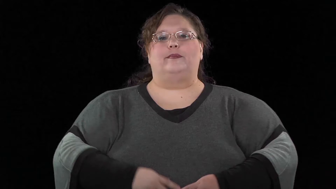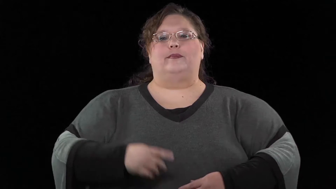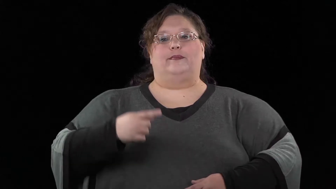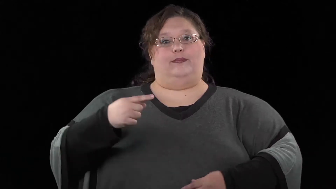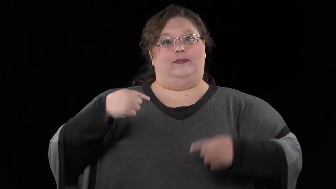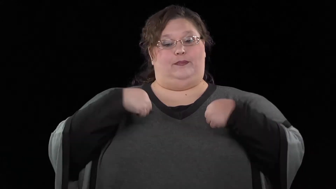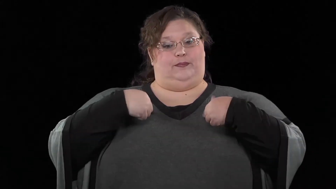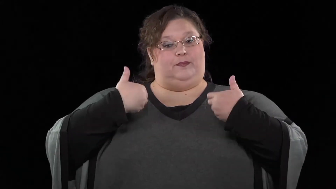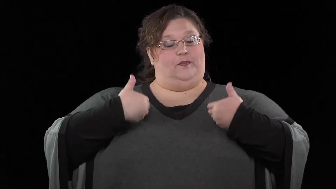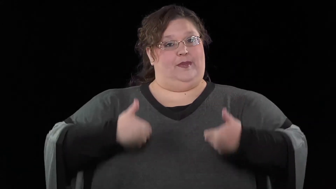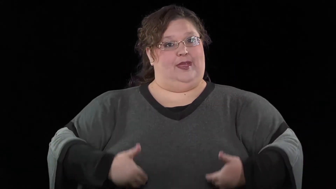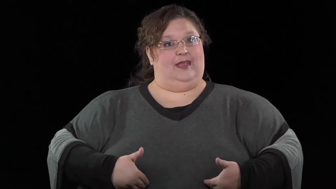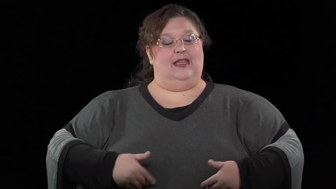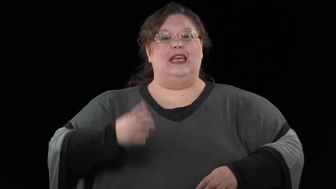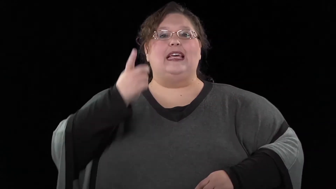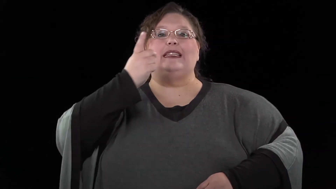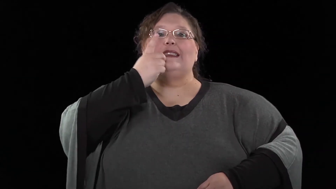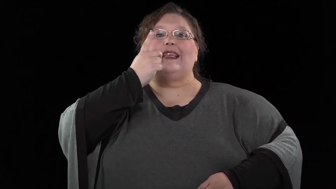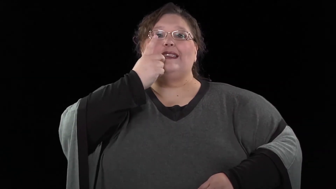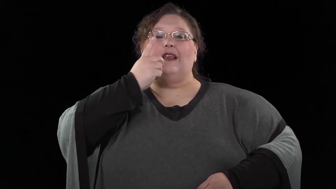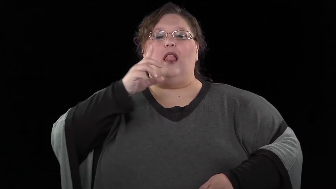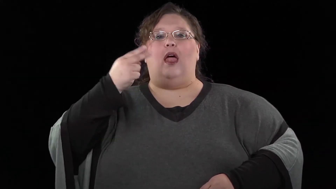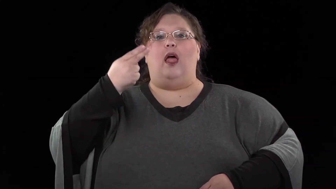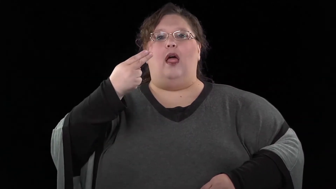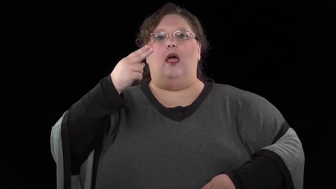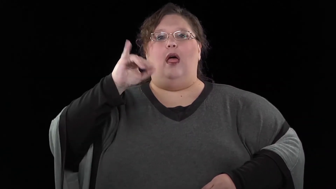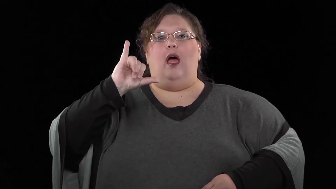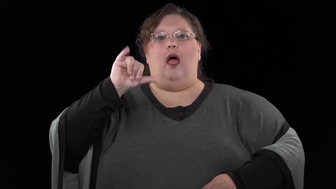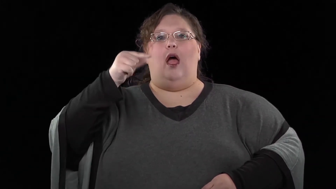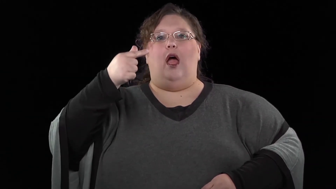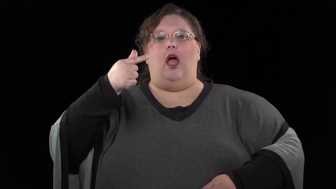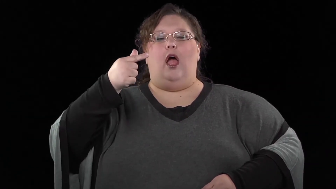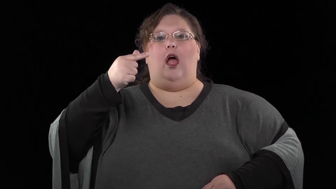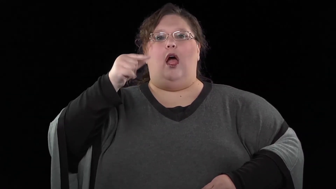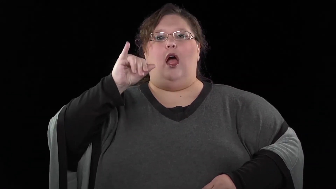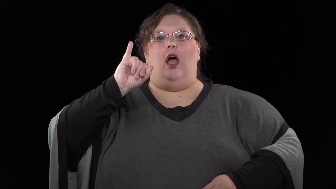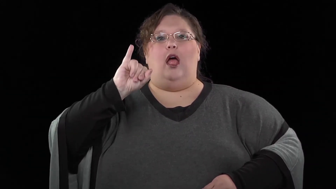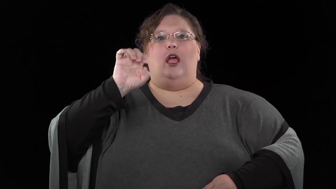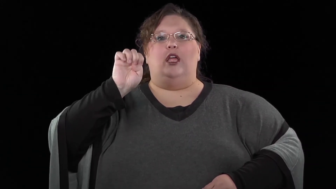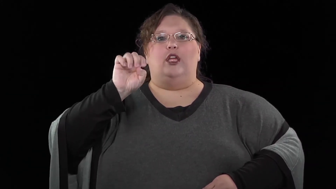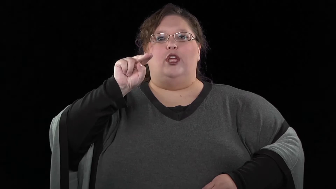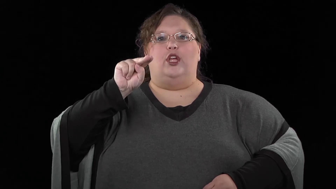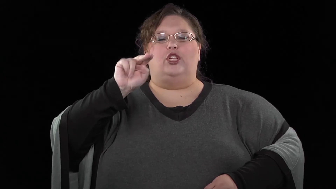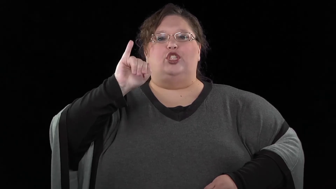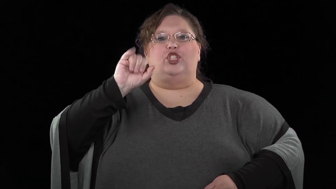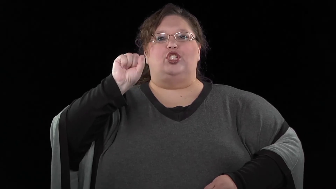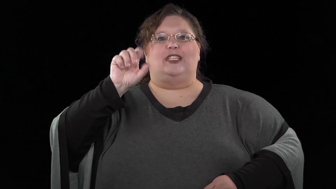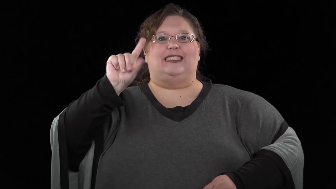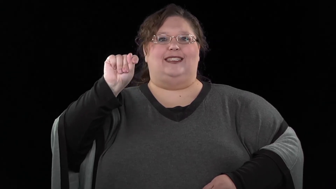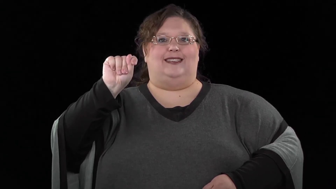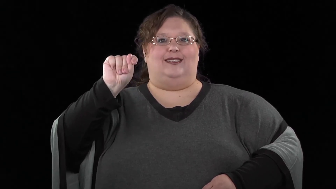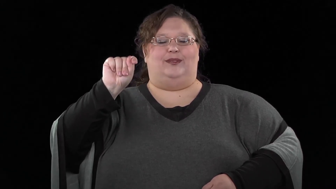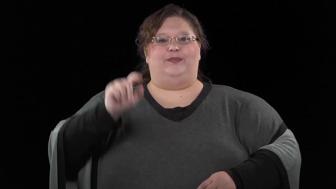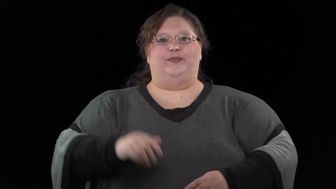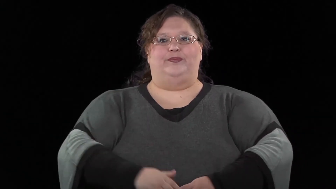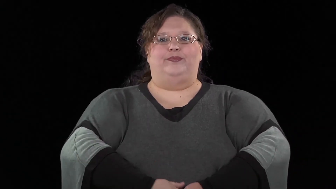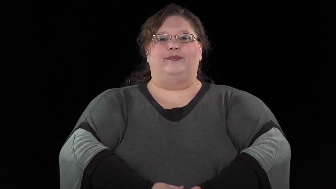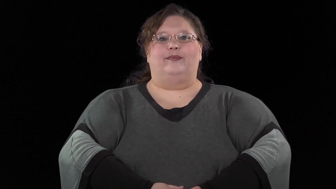I am a dental hygienist